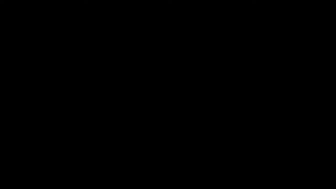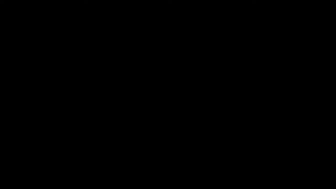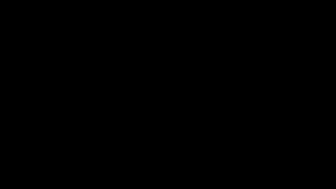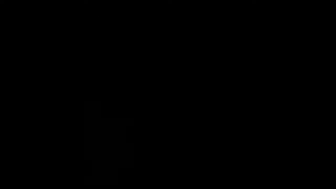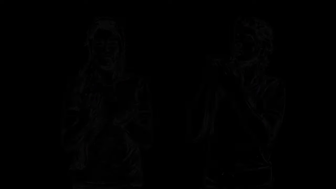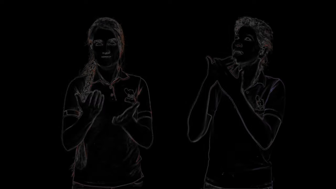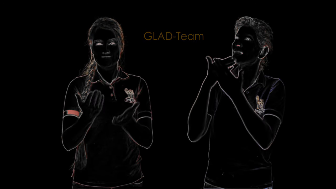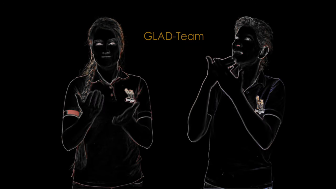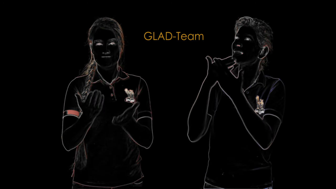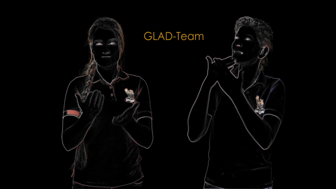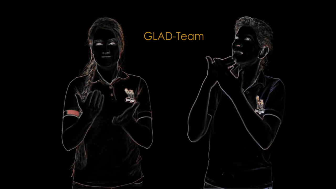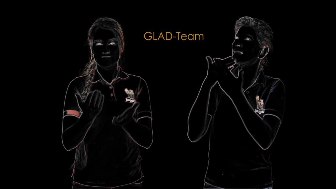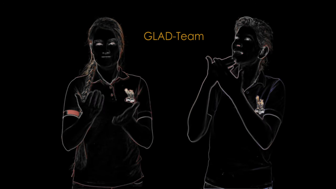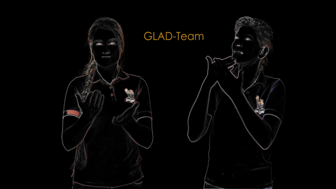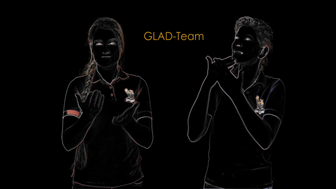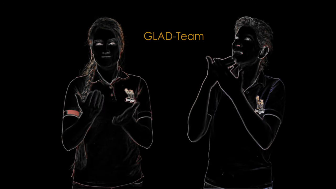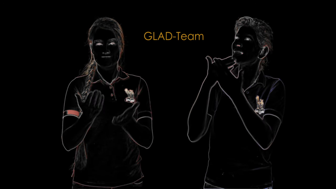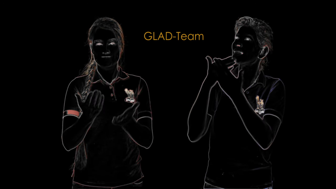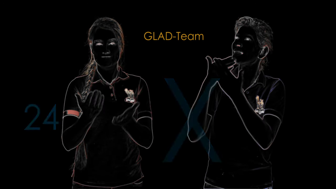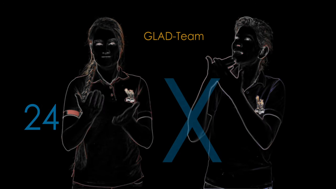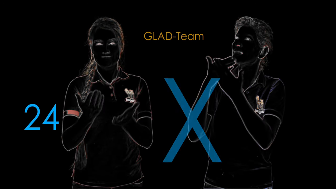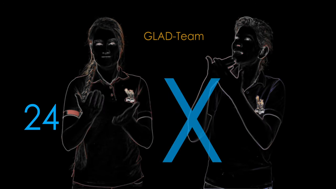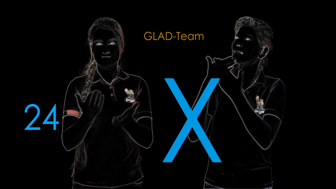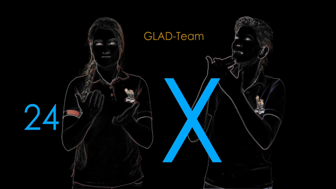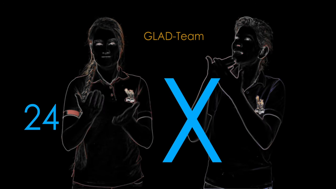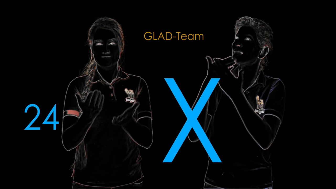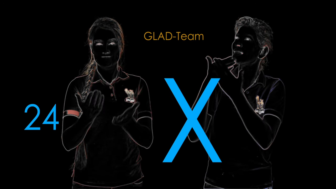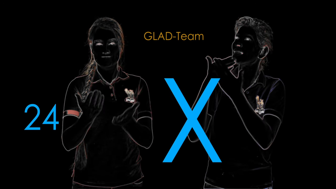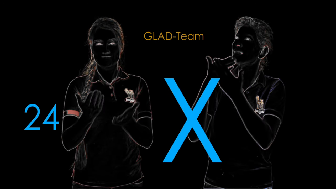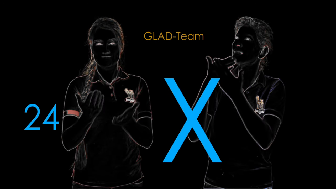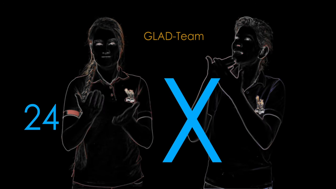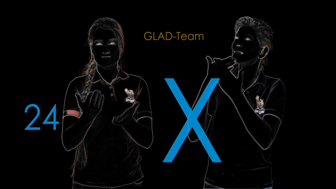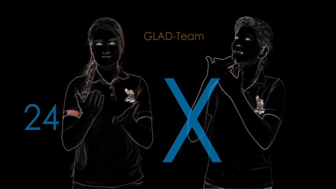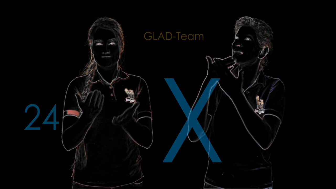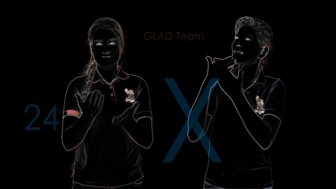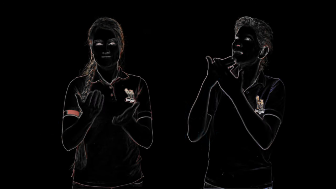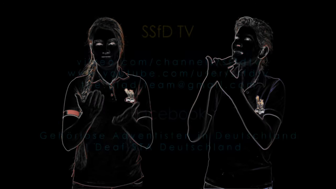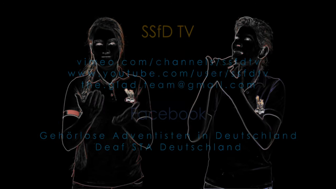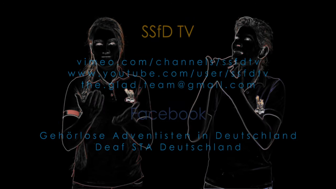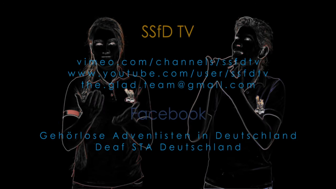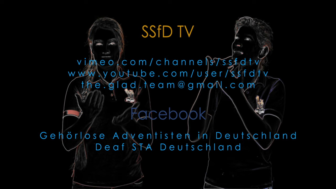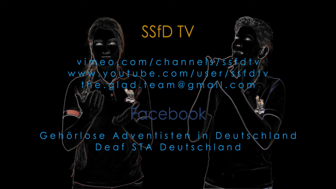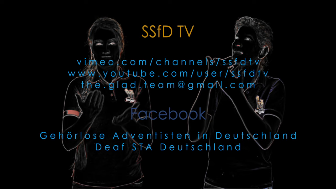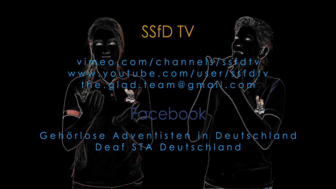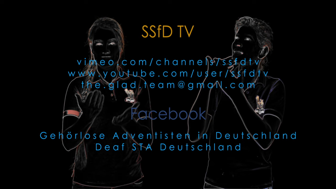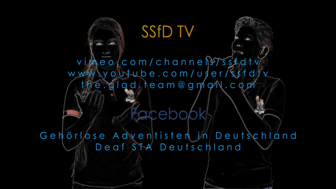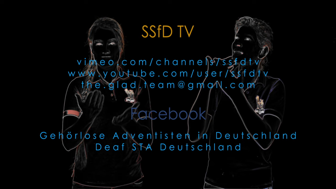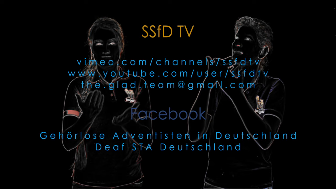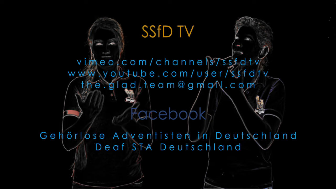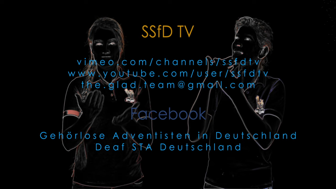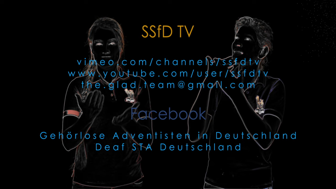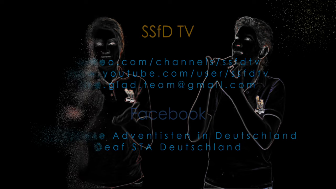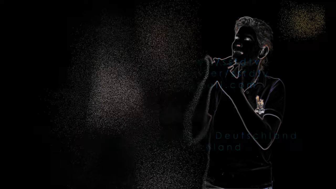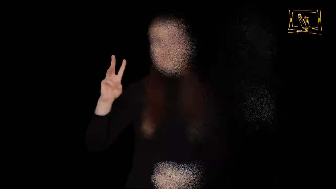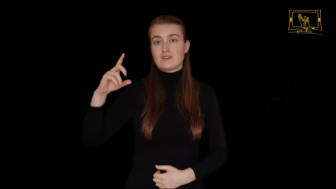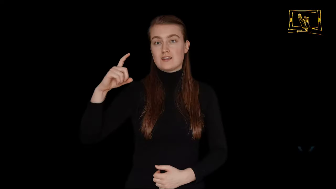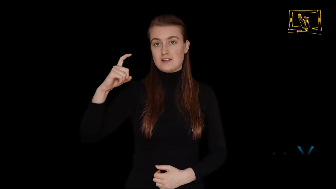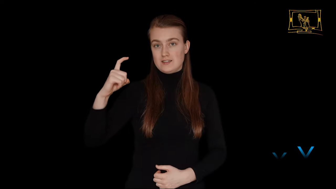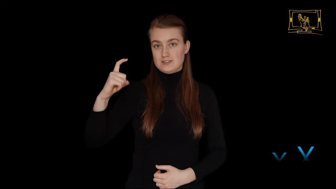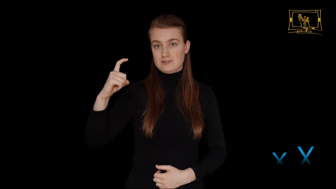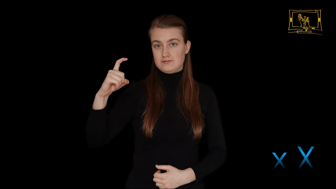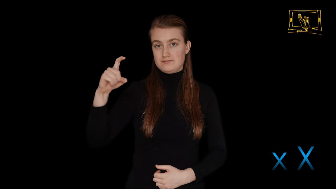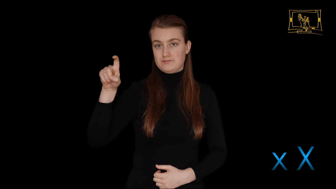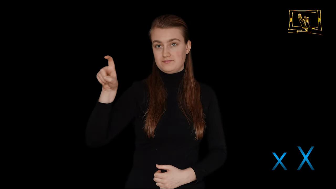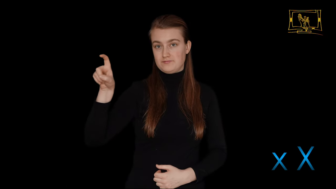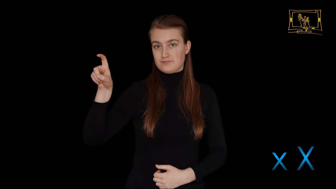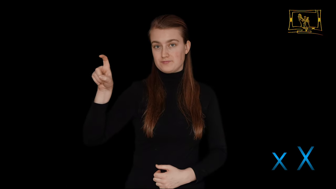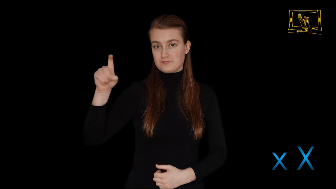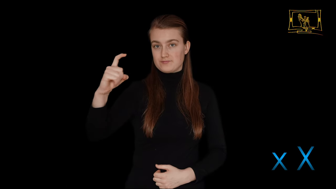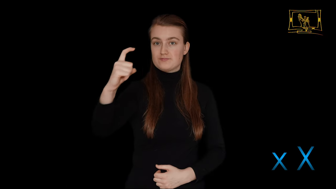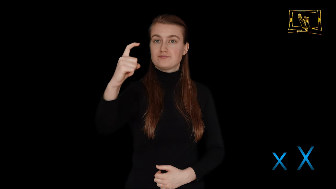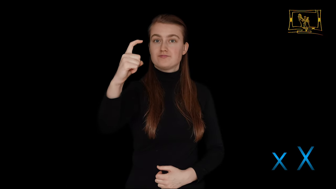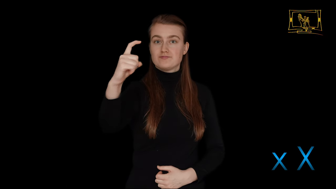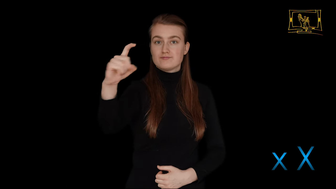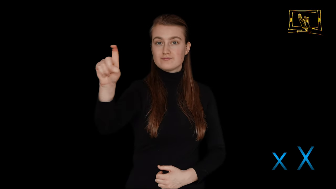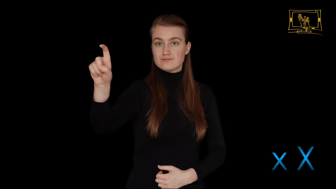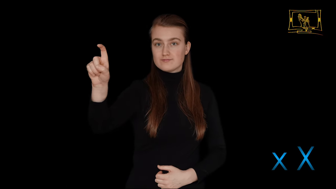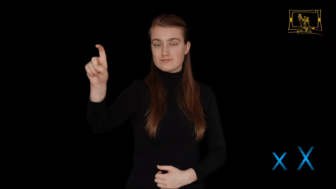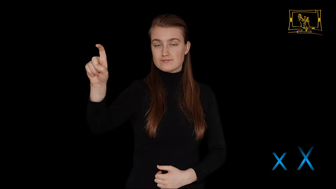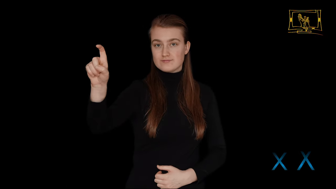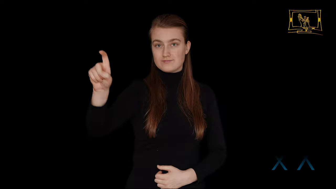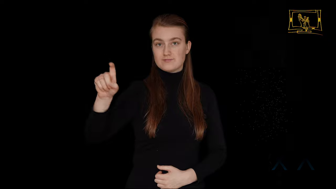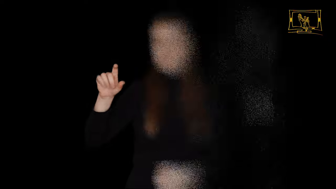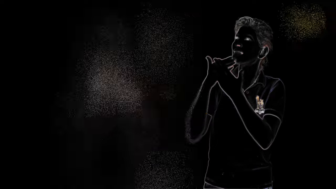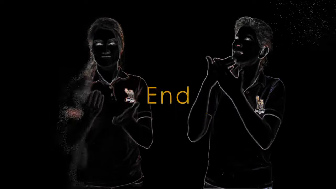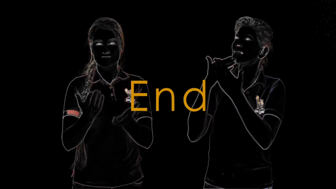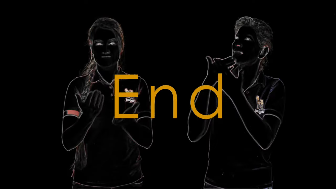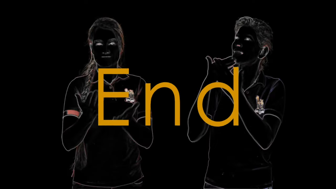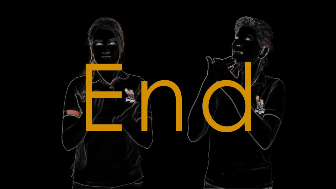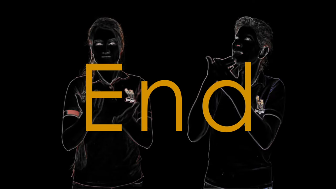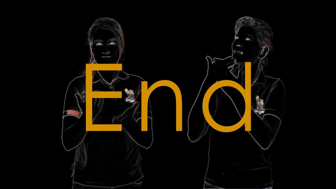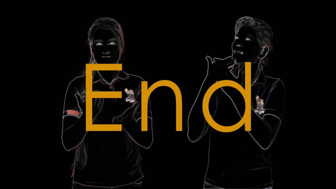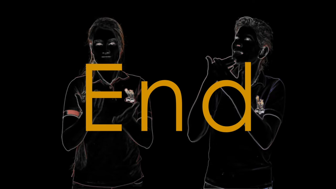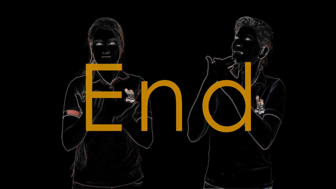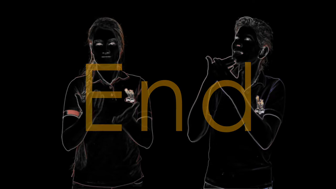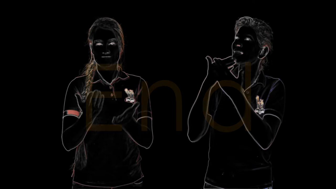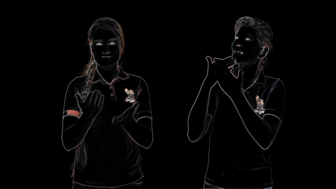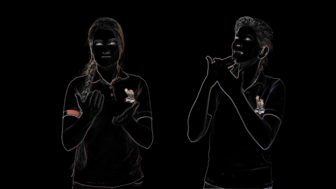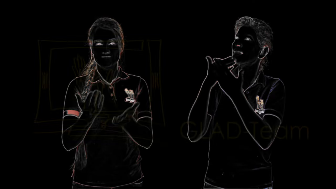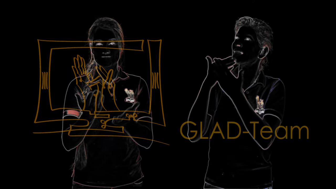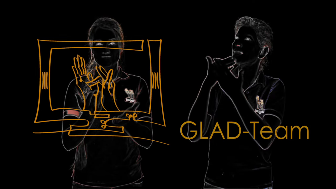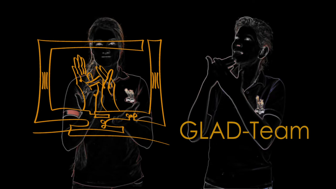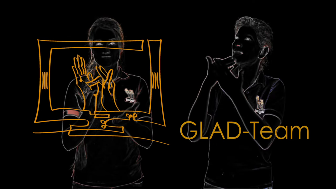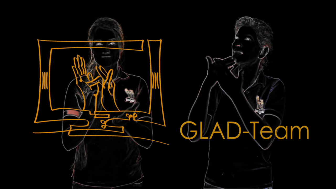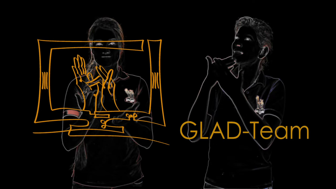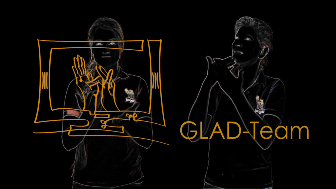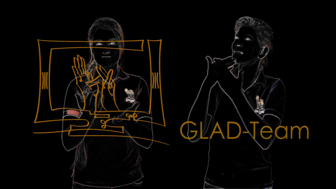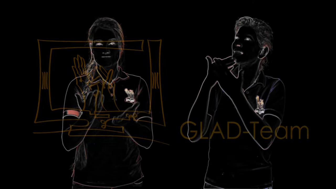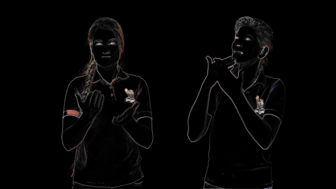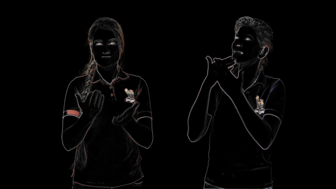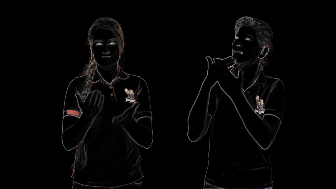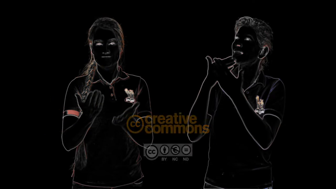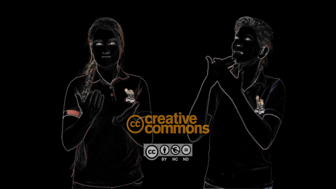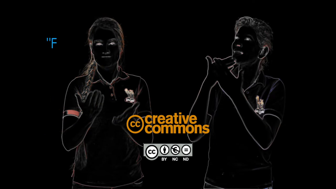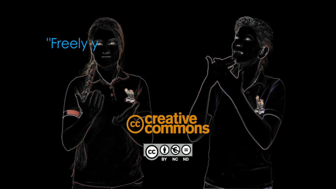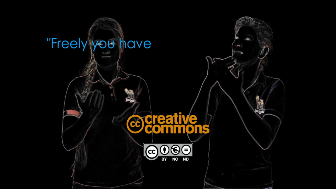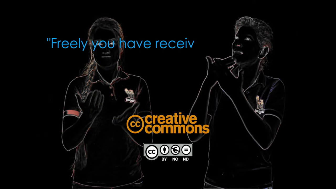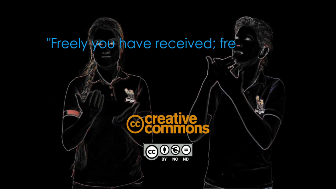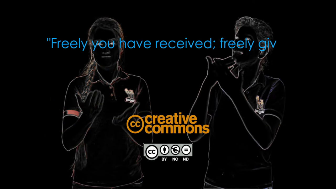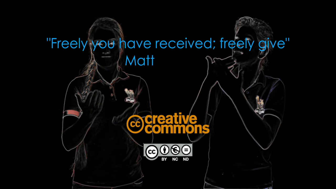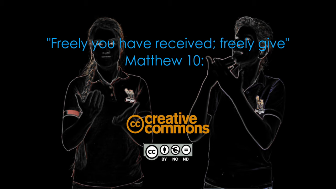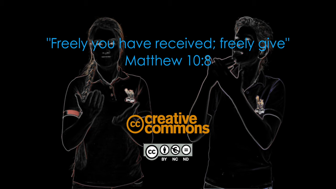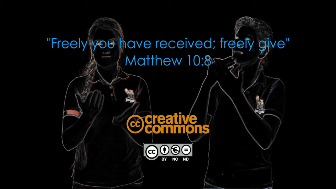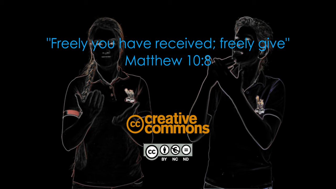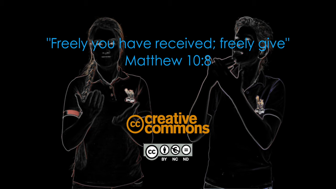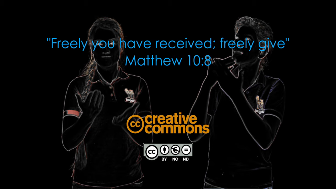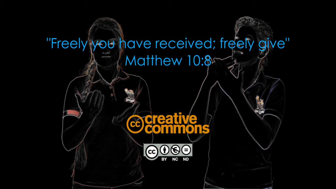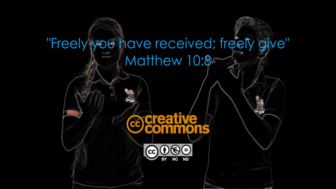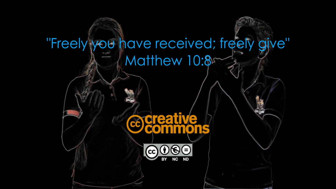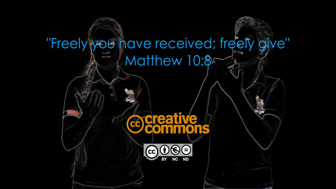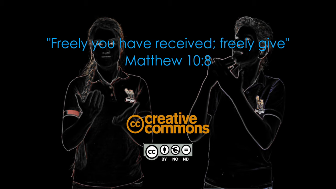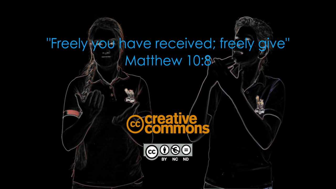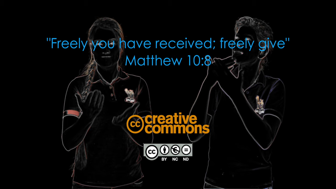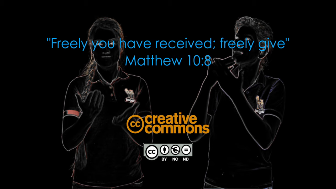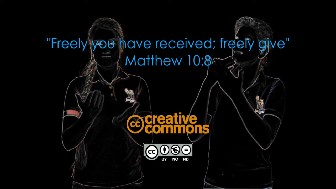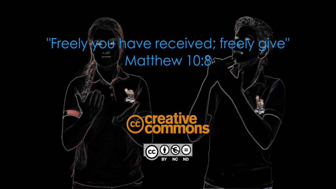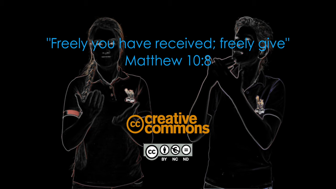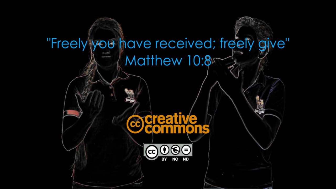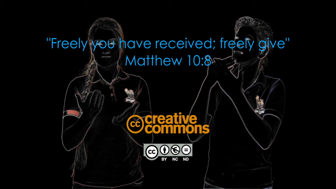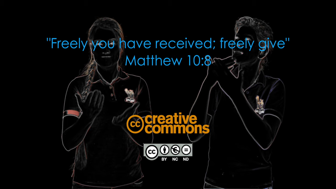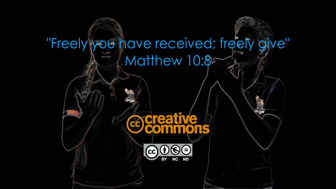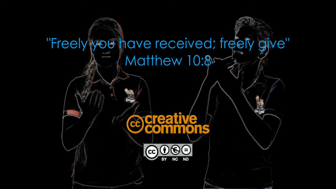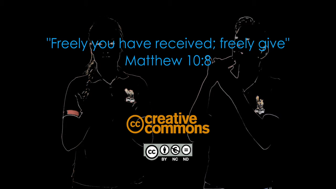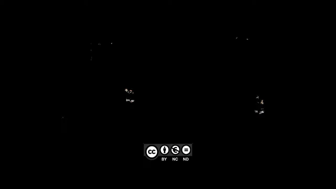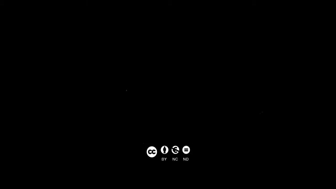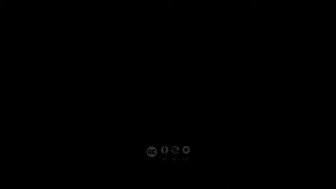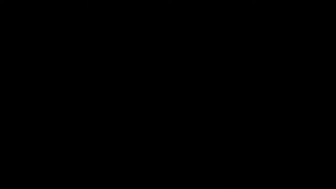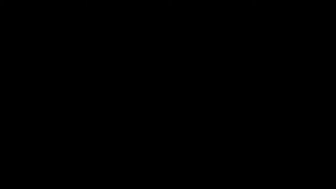Letter X